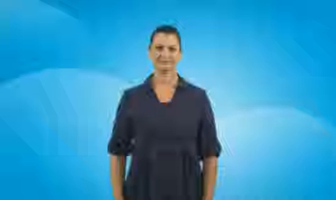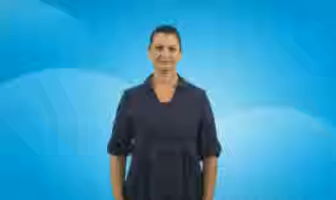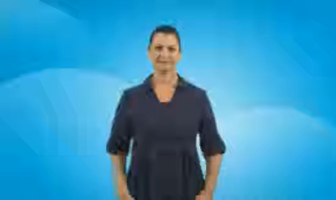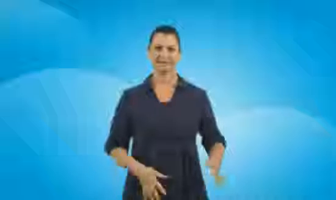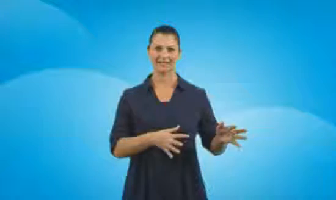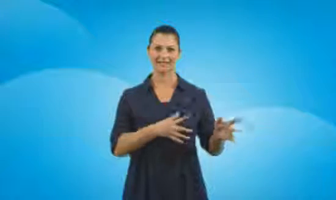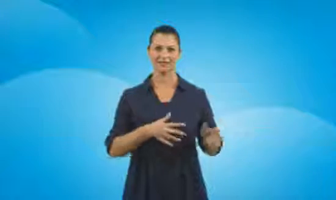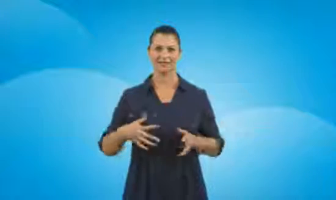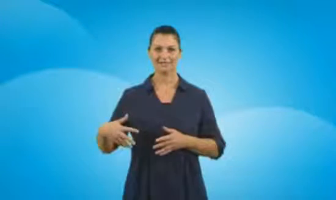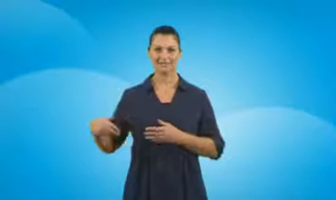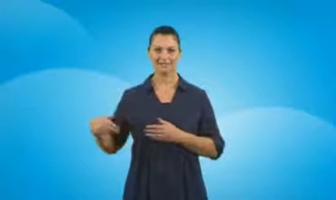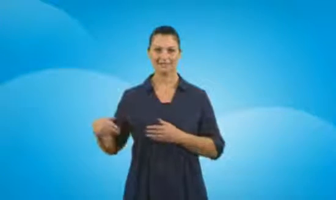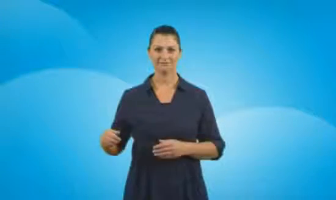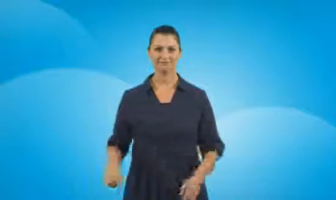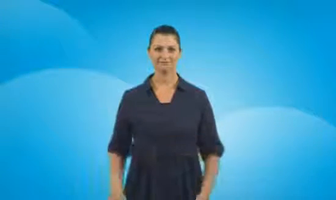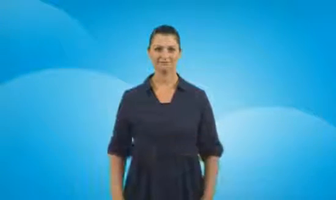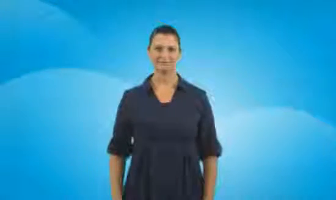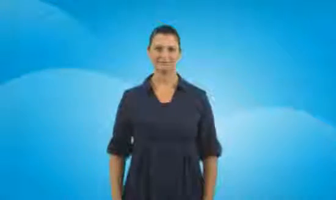Ireland